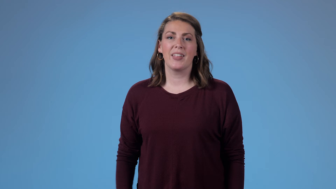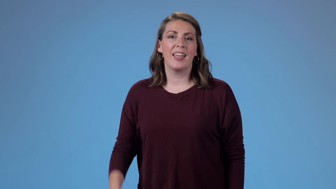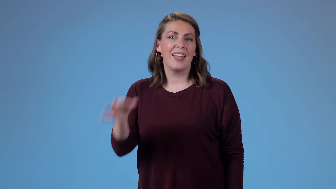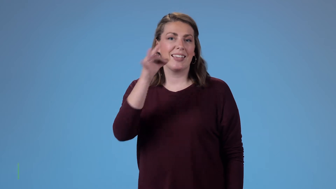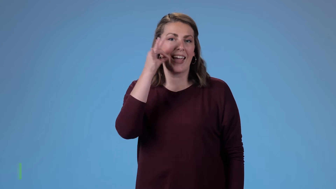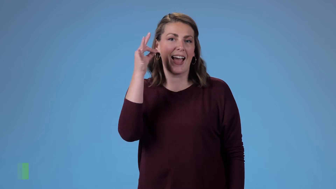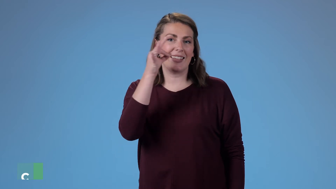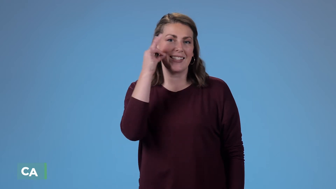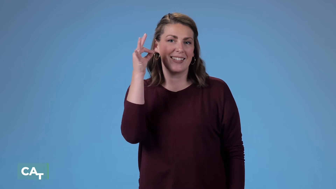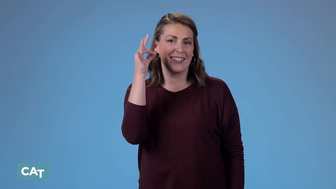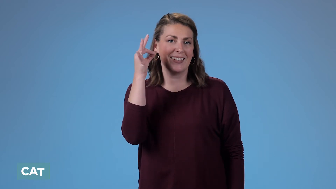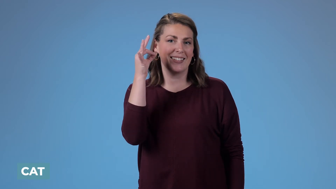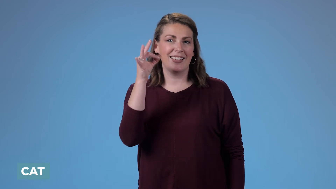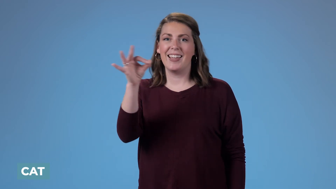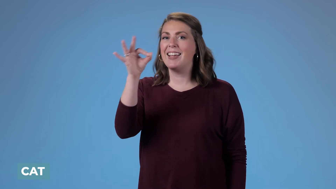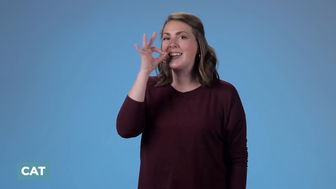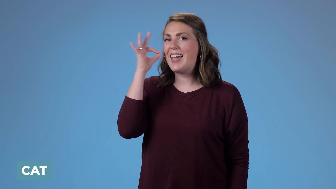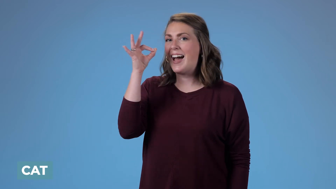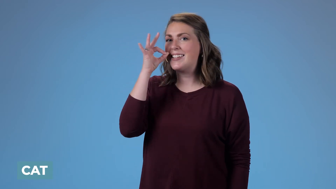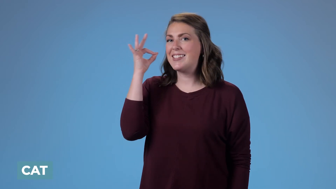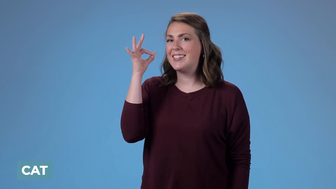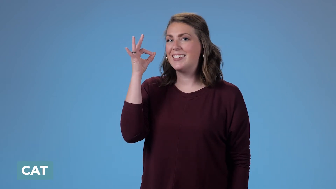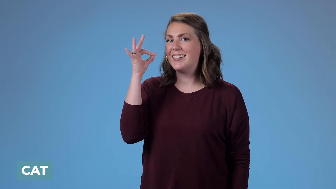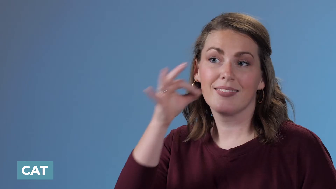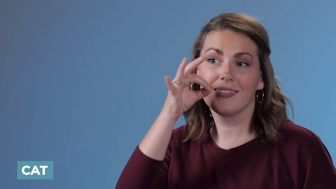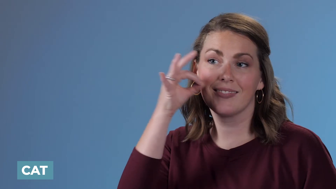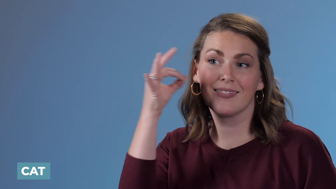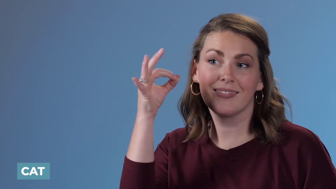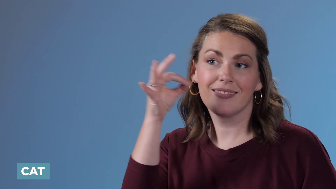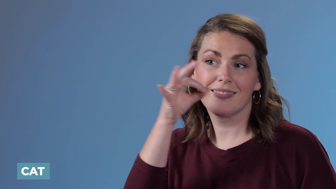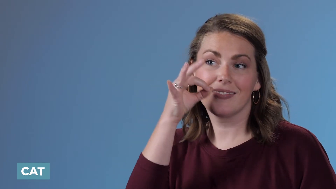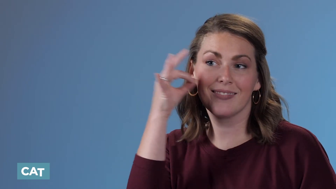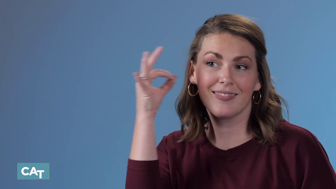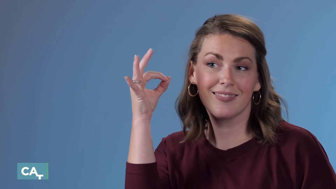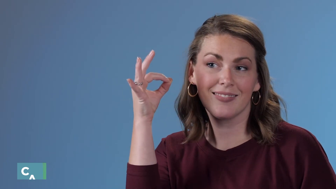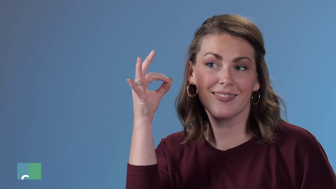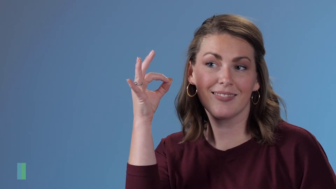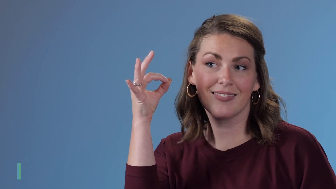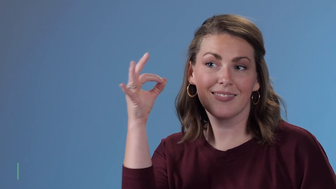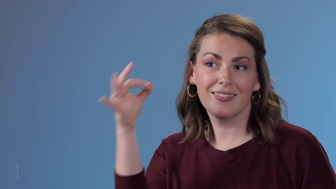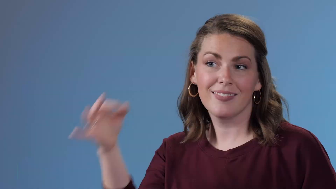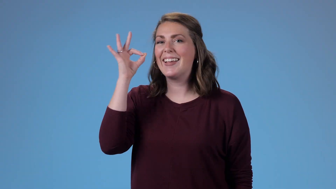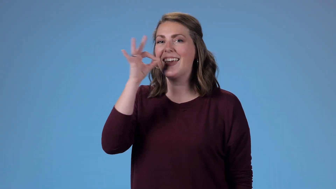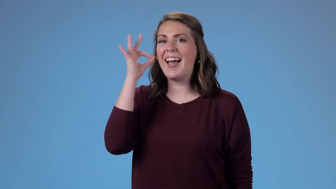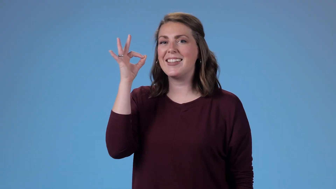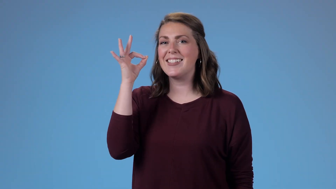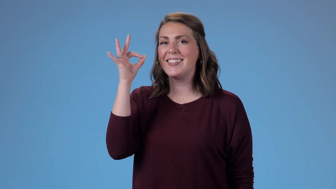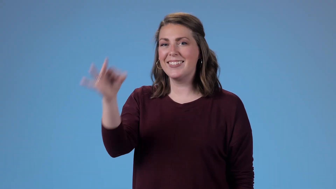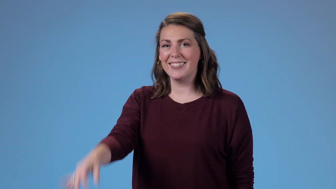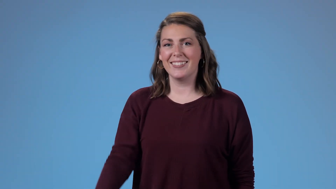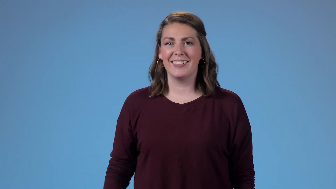Cat